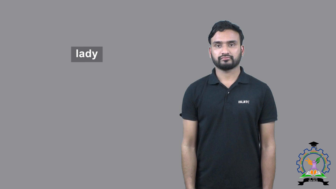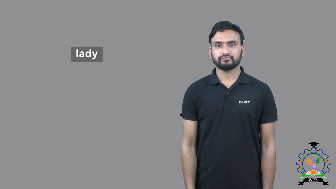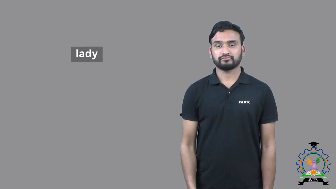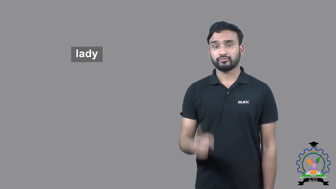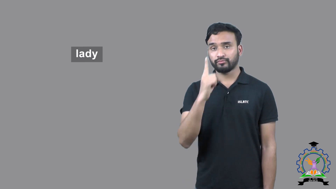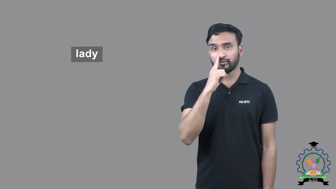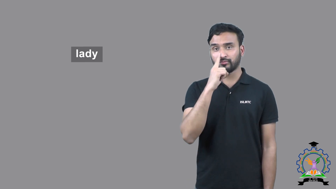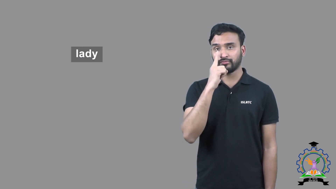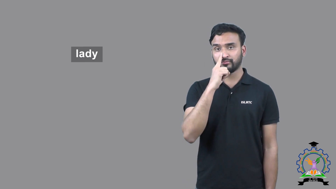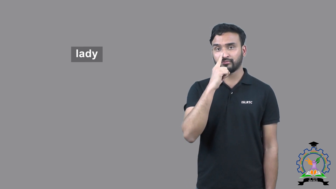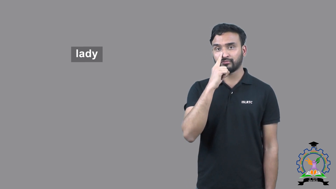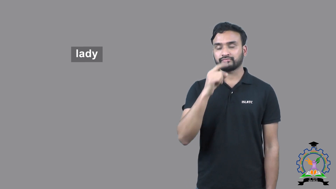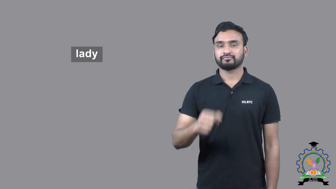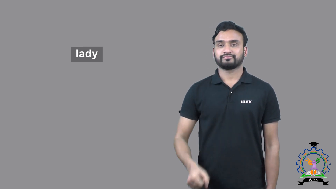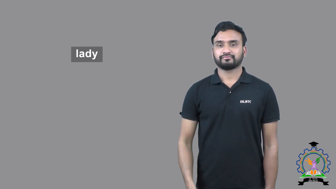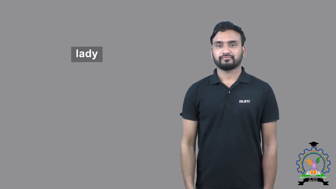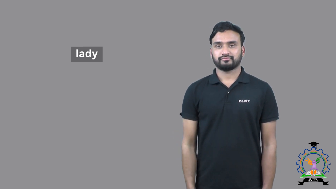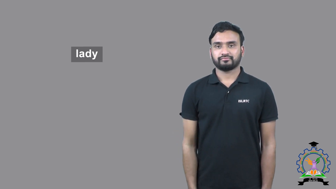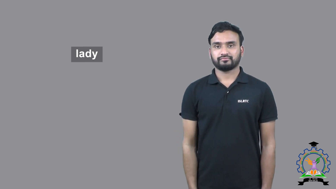lady